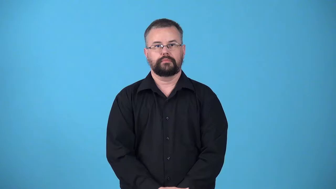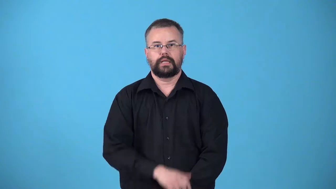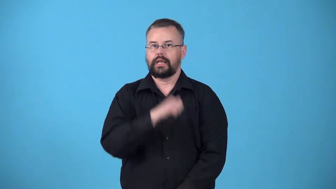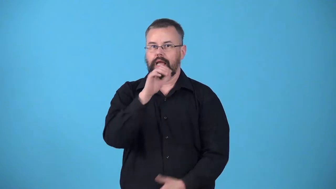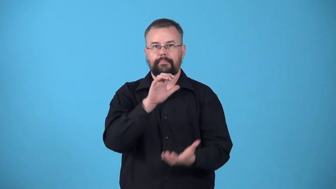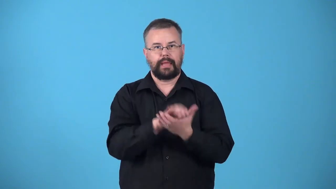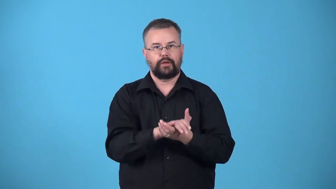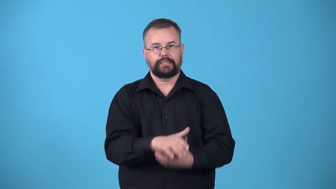unwed